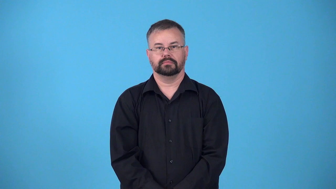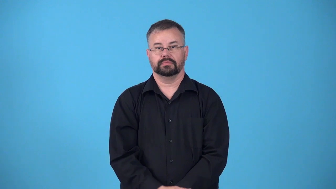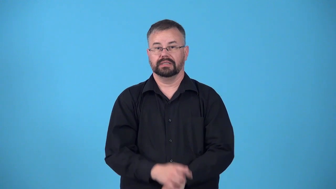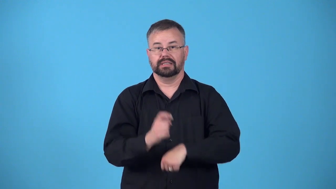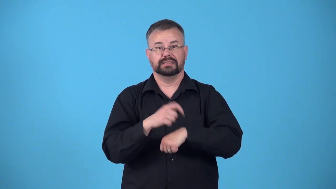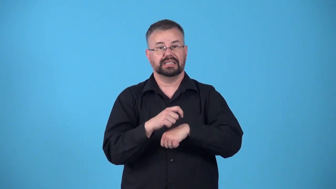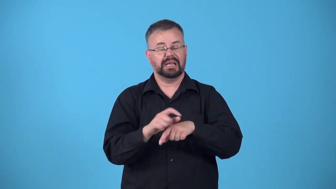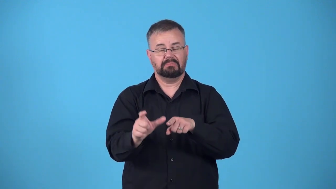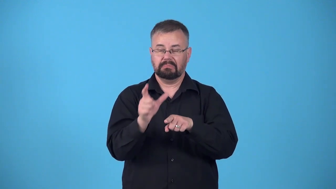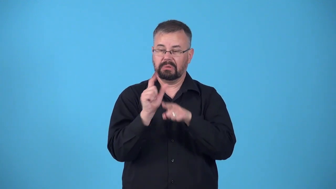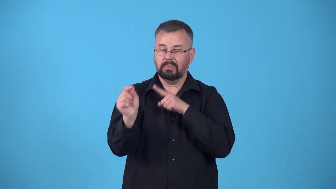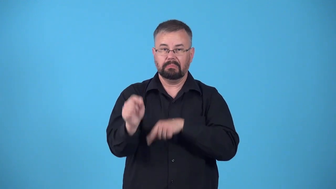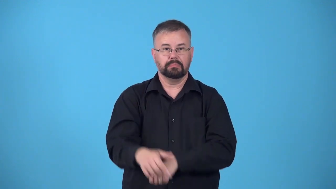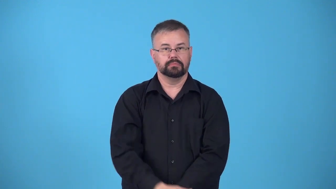time flies, time flies by